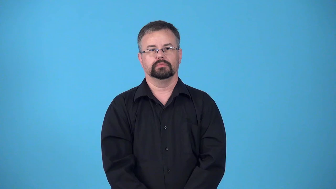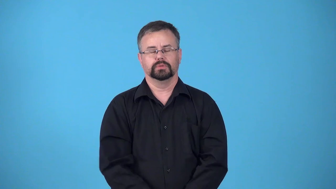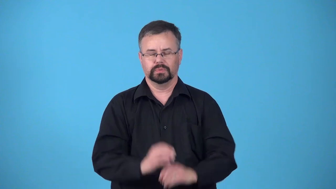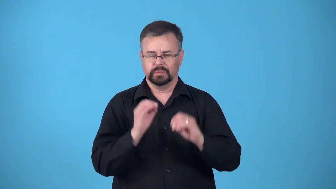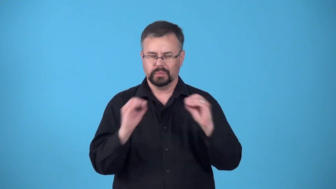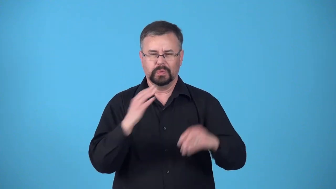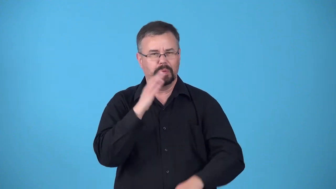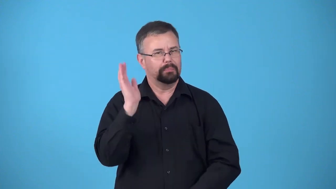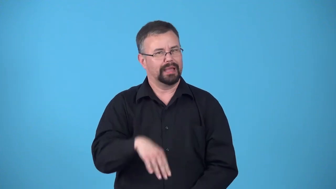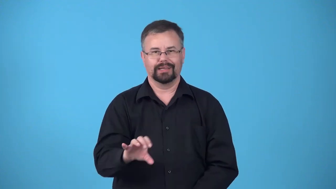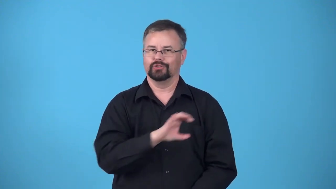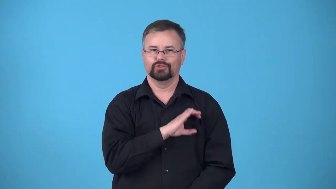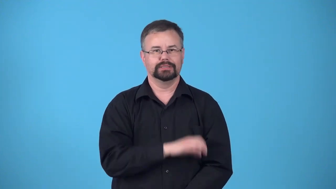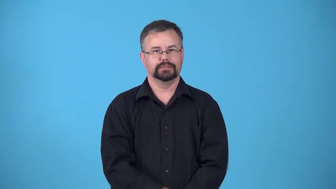cleanness-without moral defects